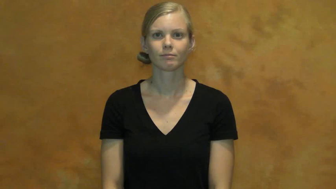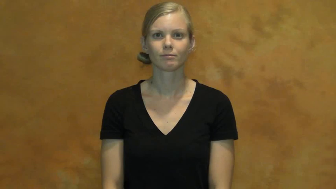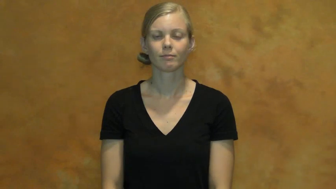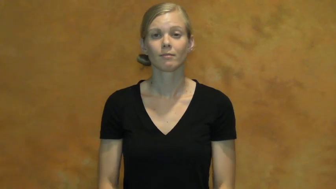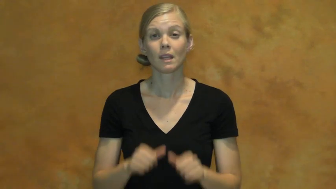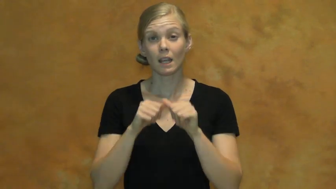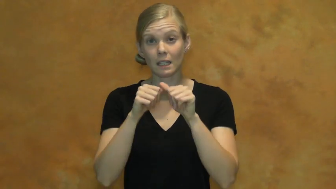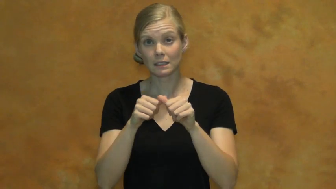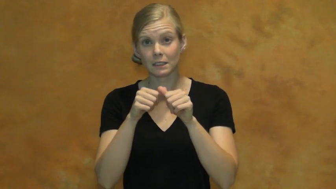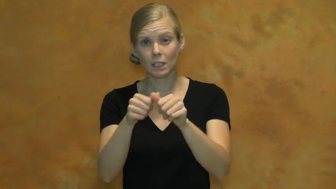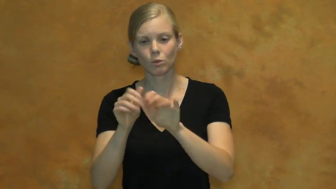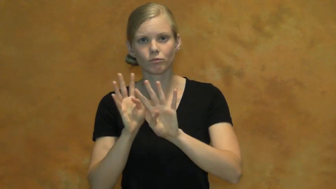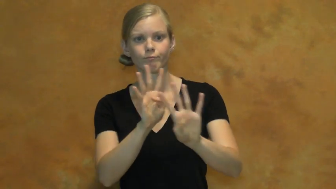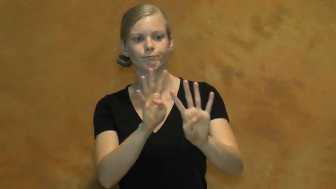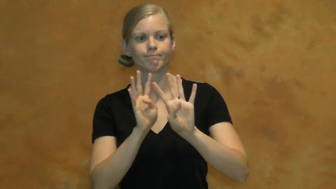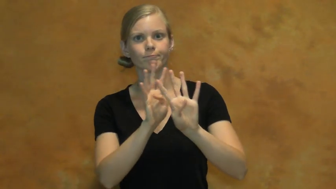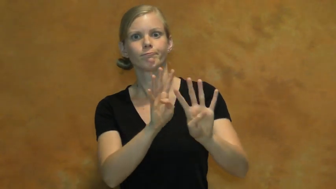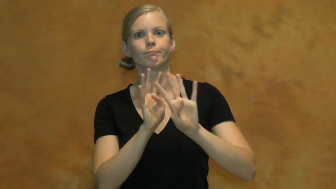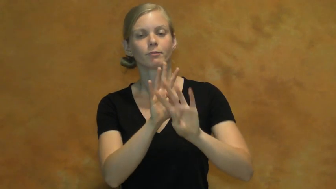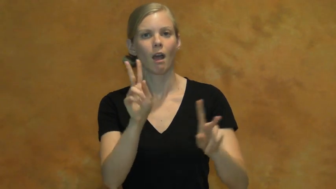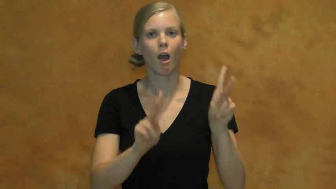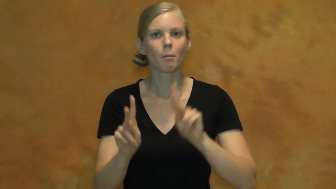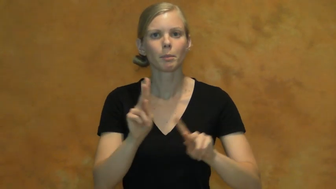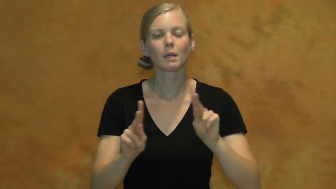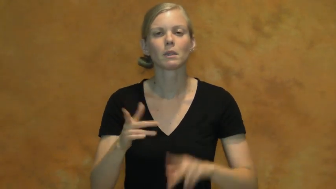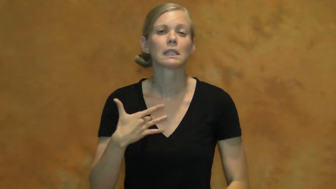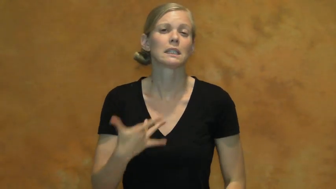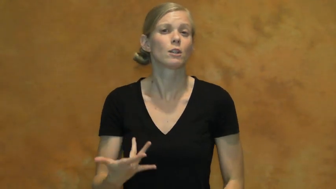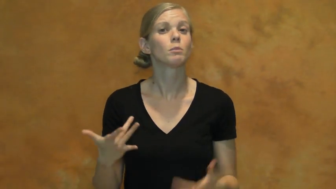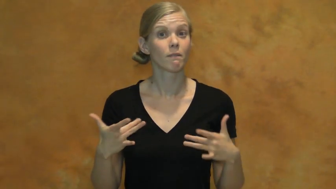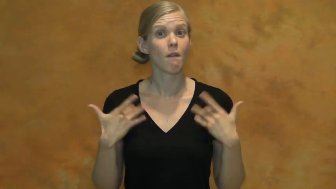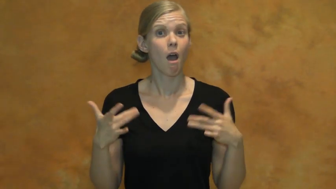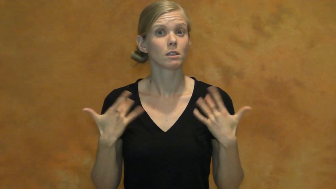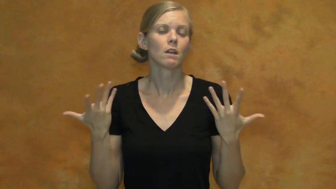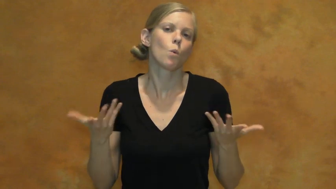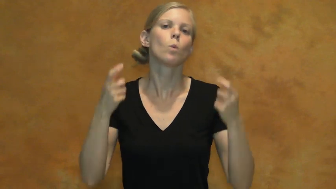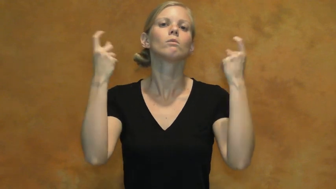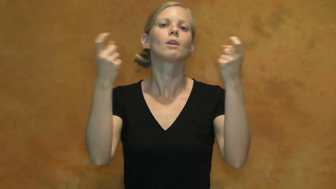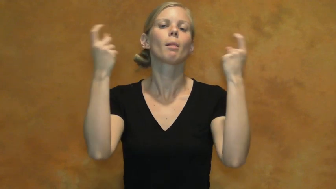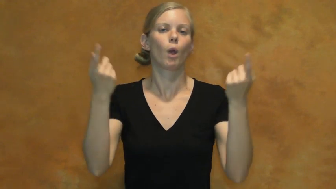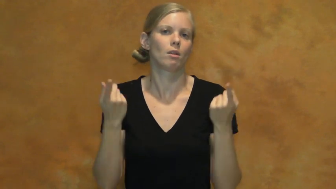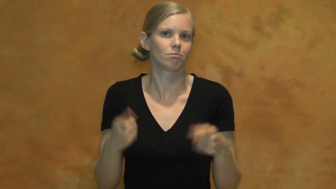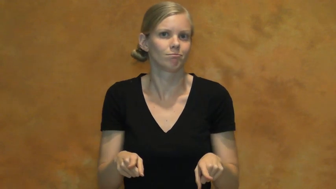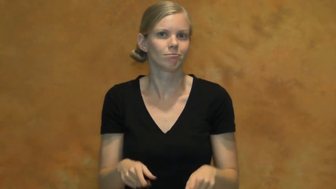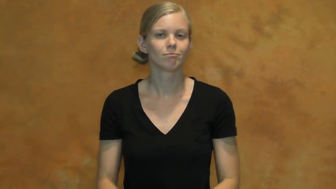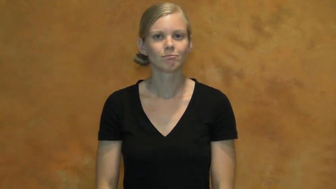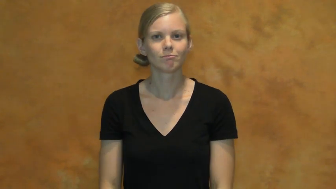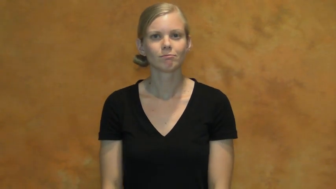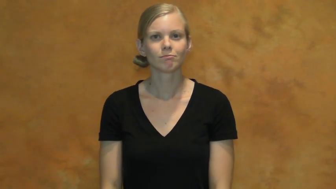parade